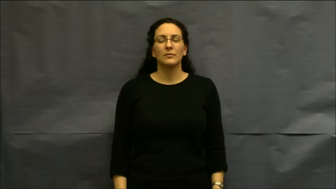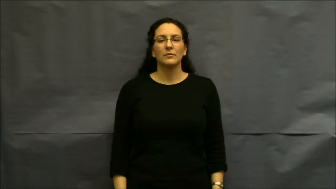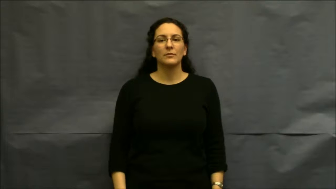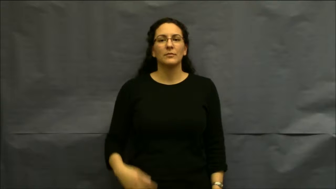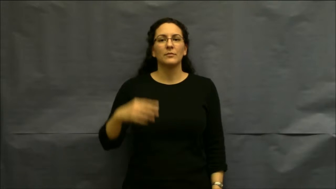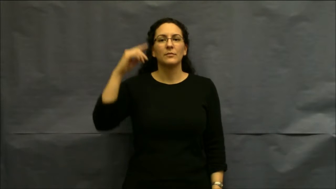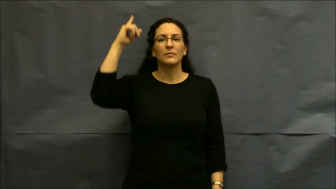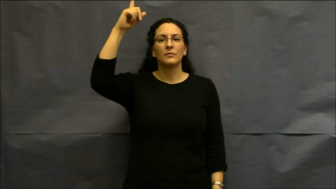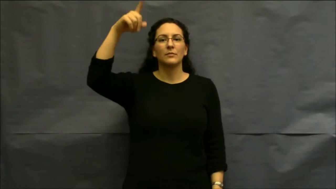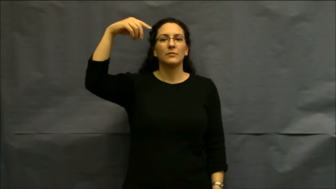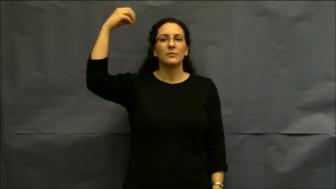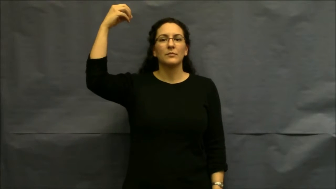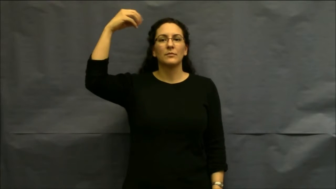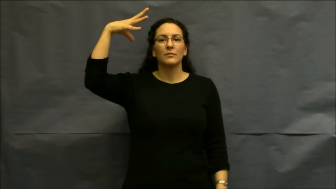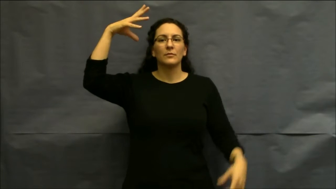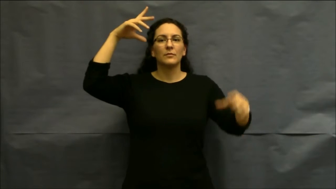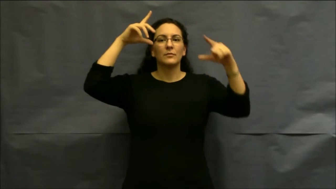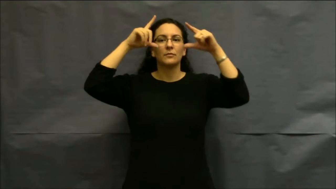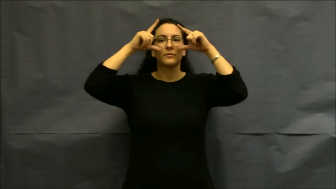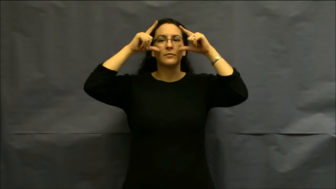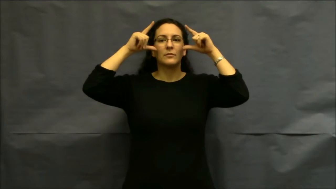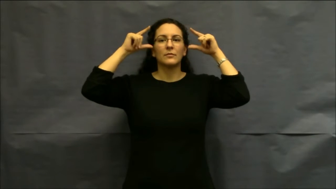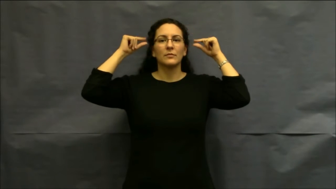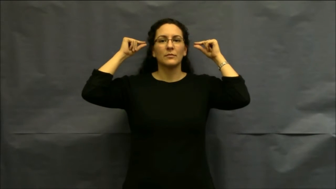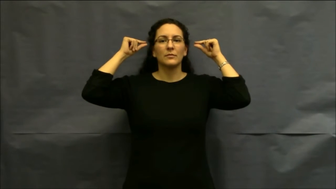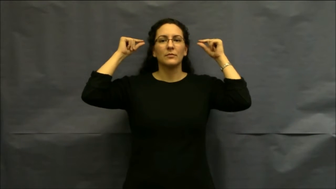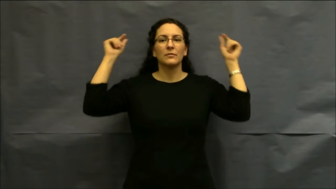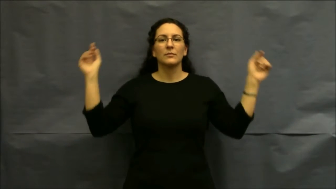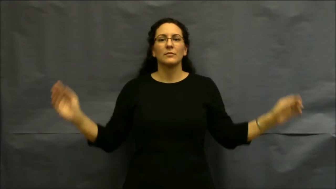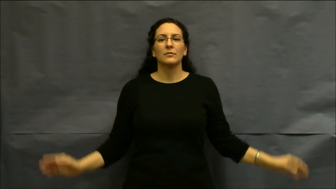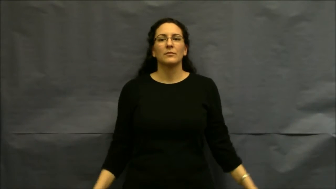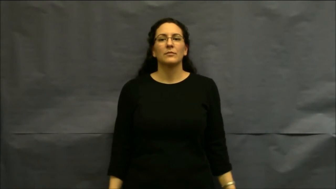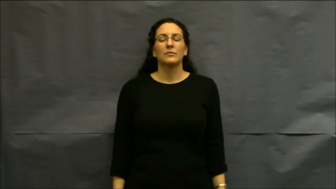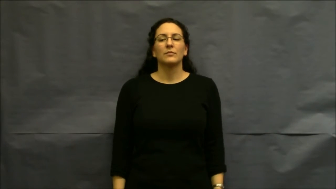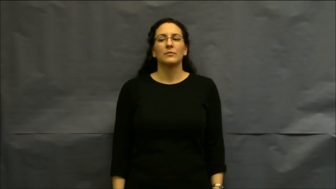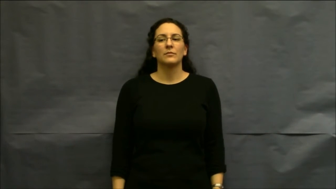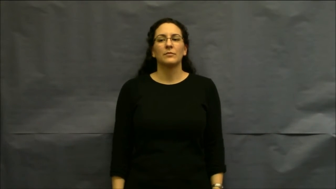Sunglasses